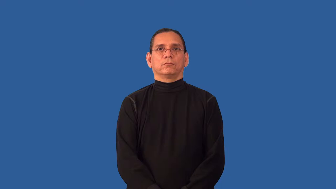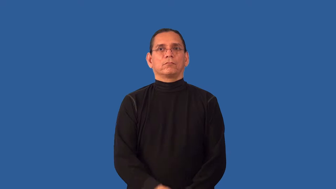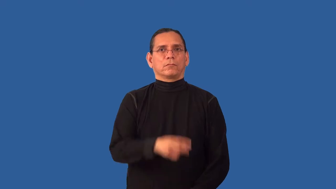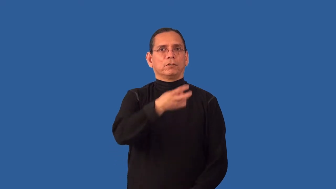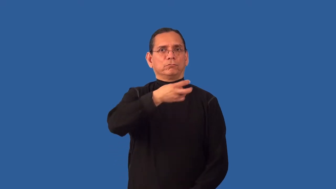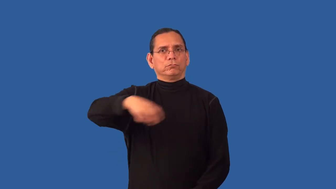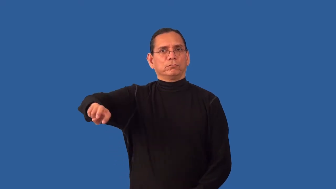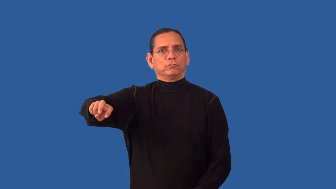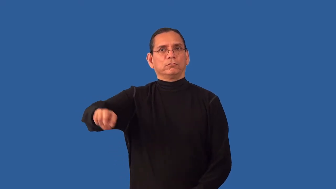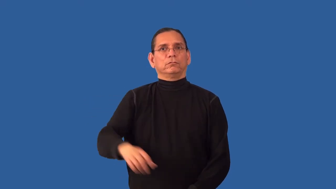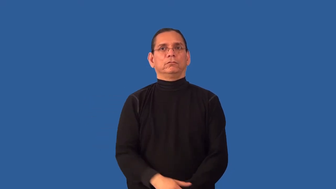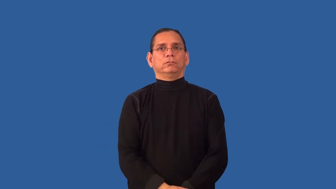reassign